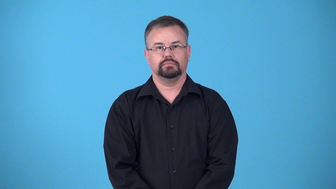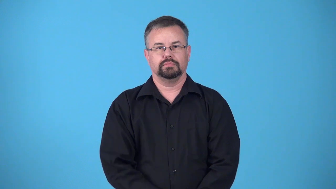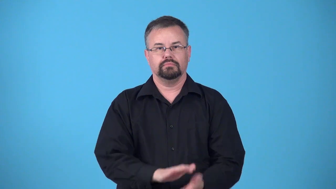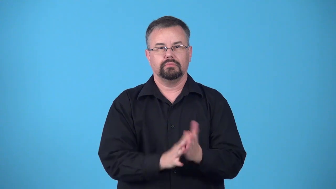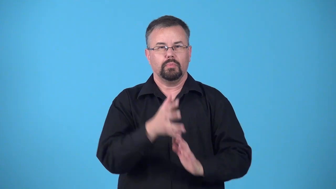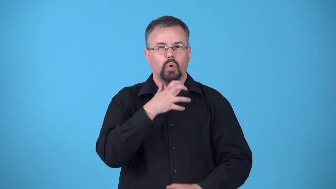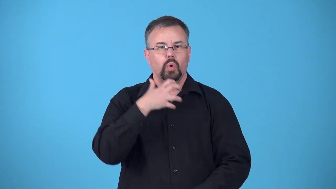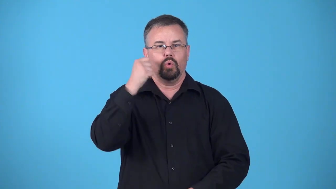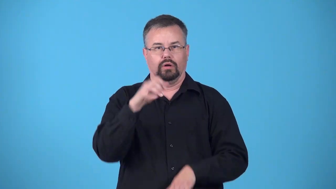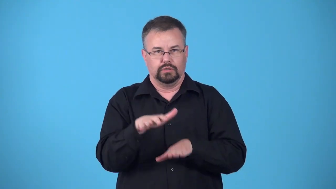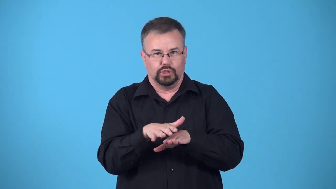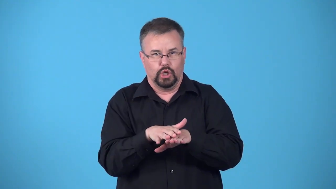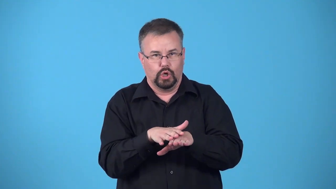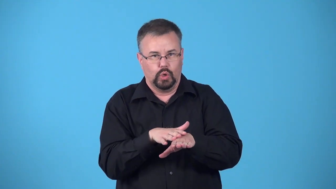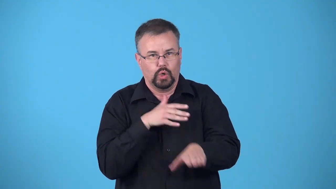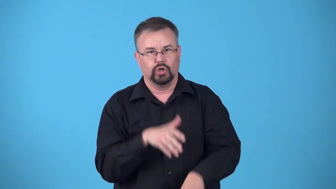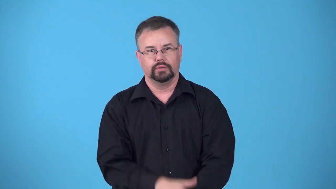lost a step